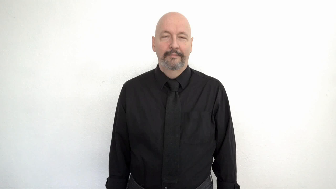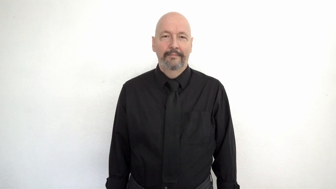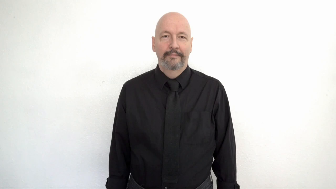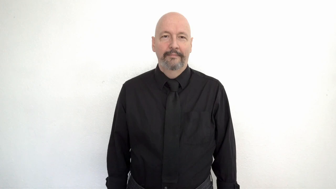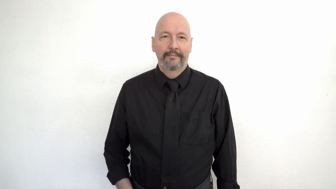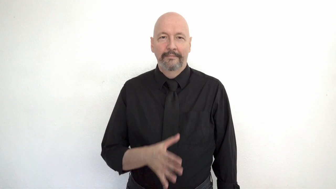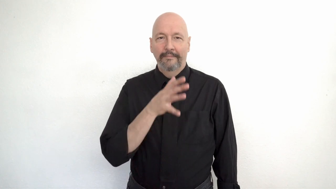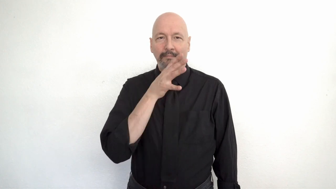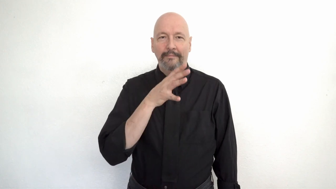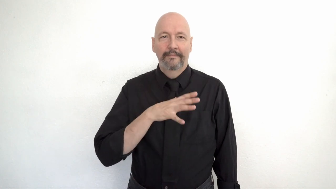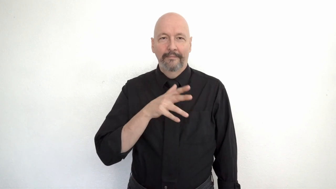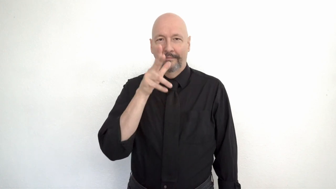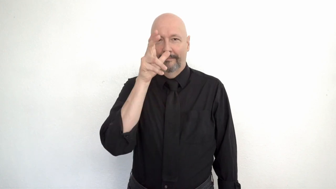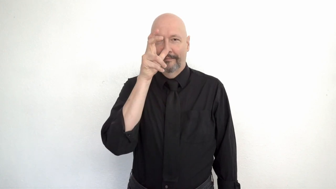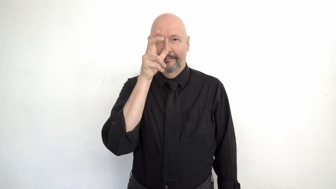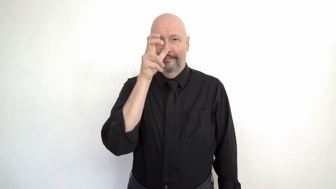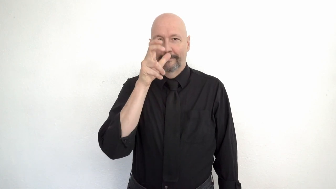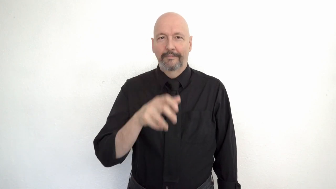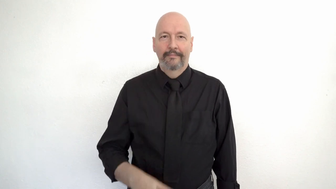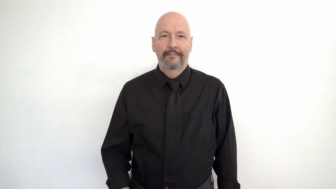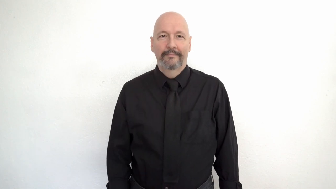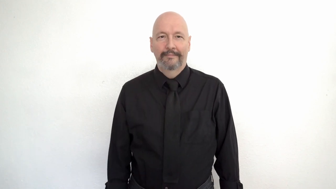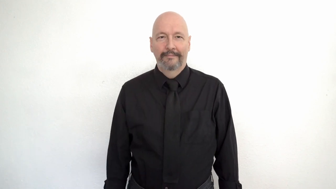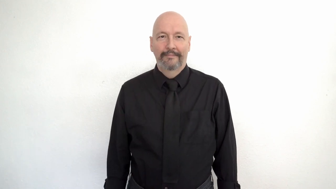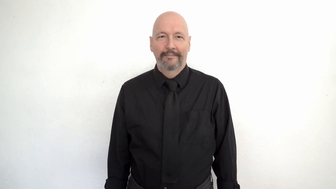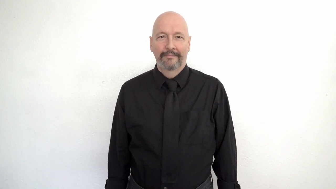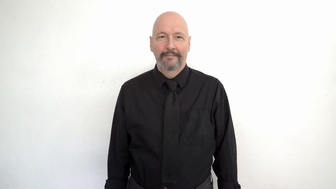LADYBUG [WOMAN + BUG]